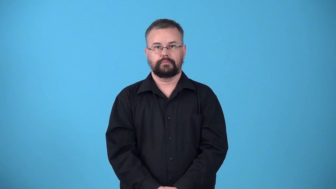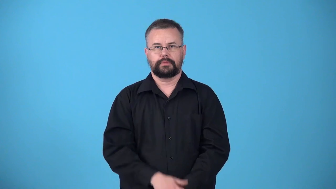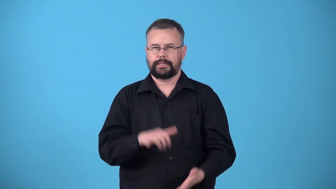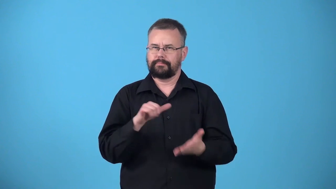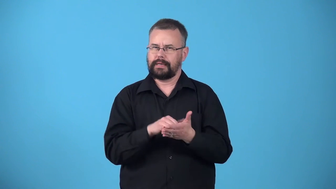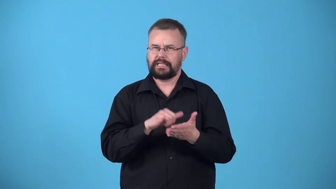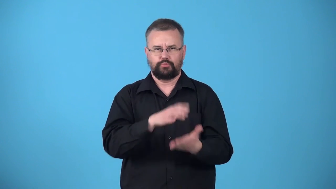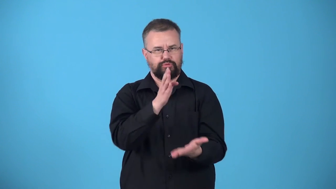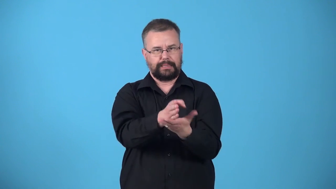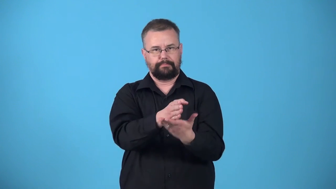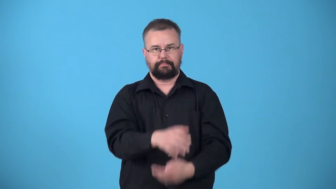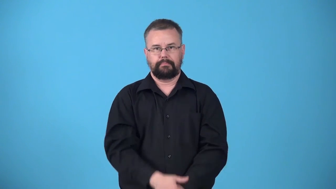unstoppable